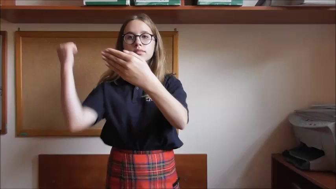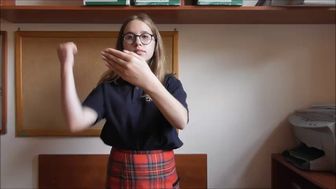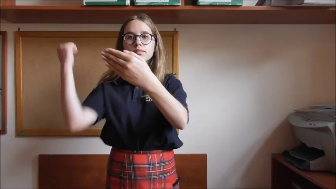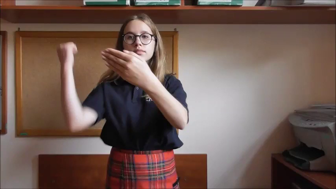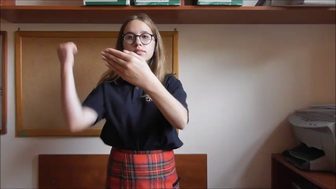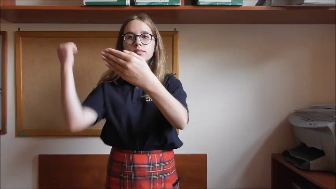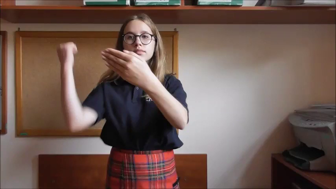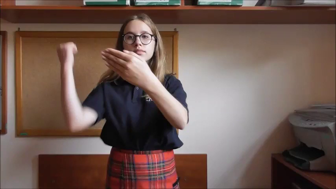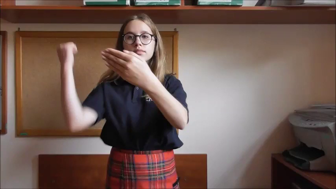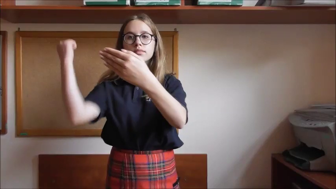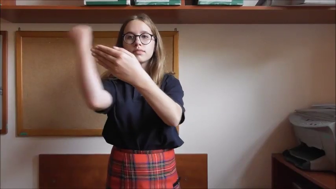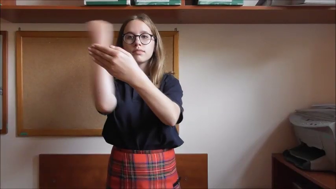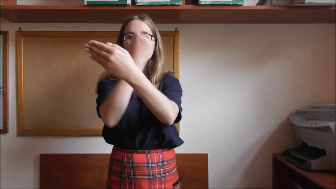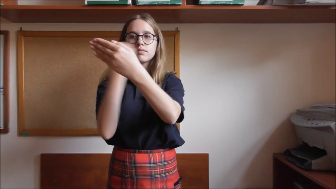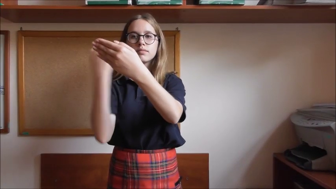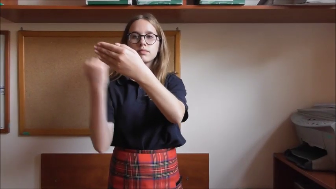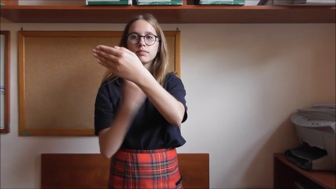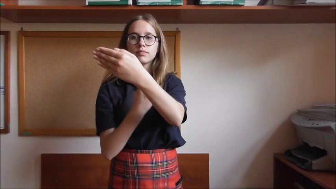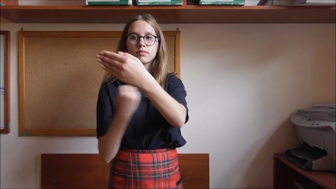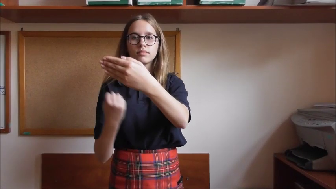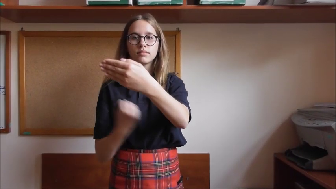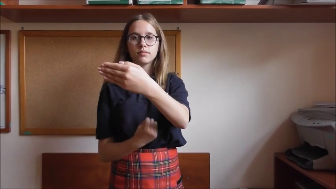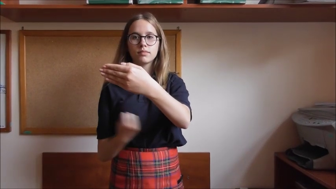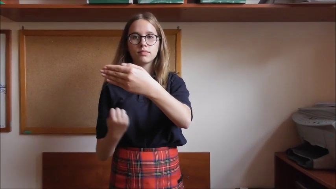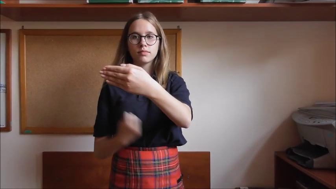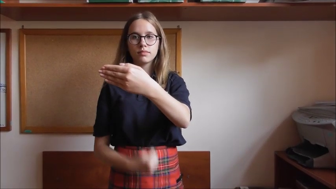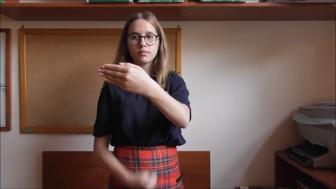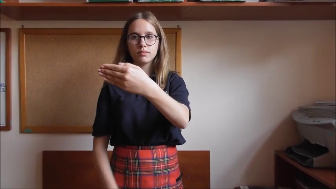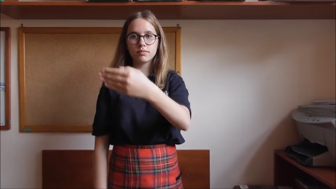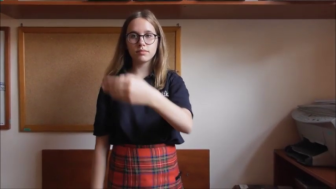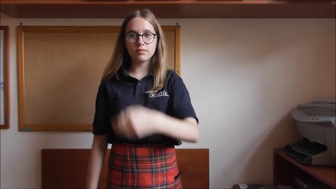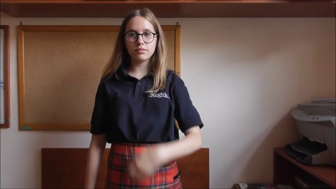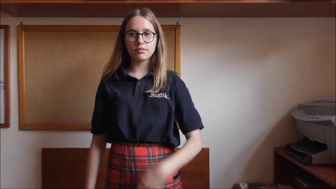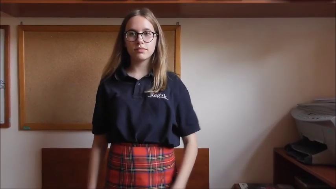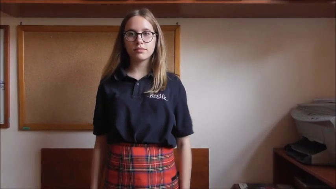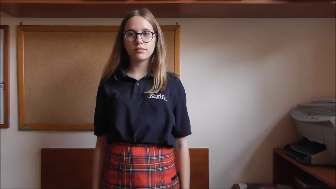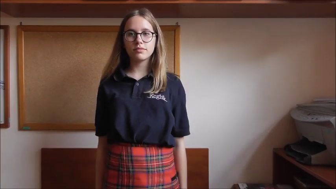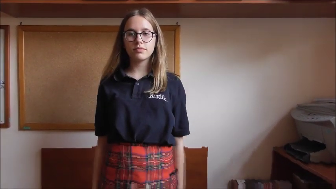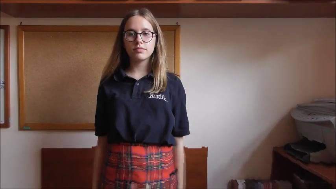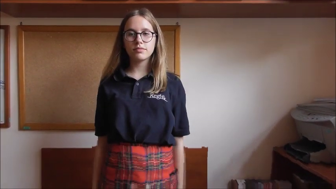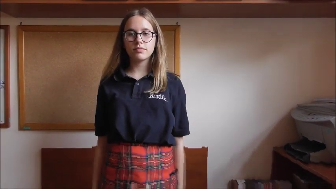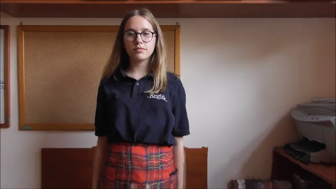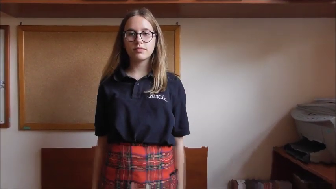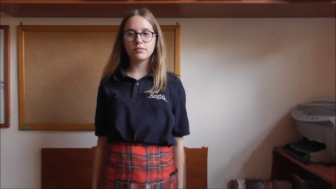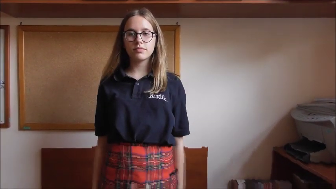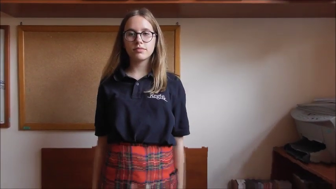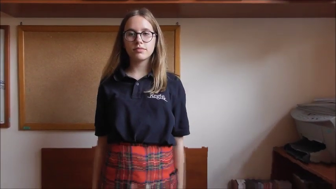Basketball